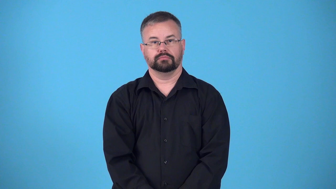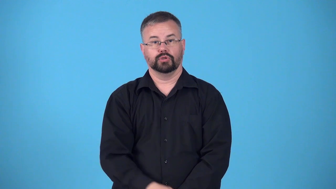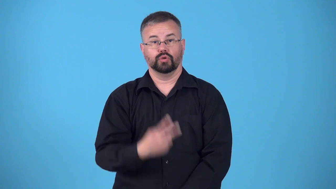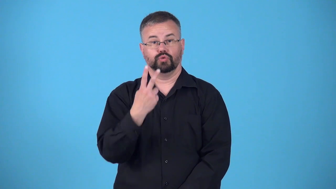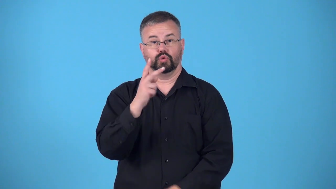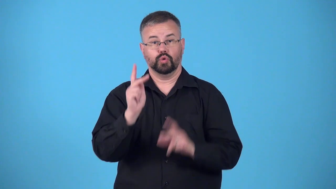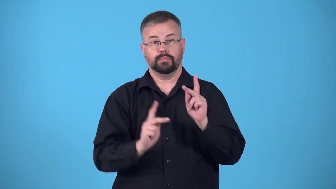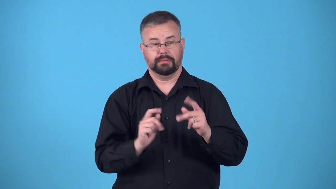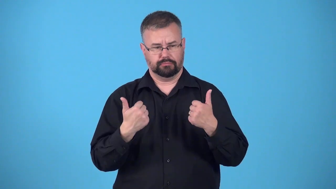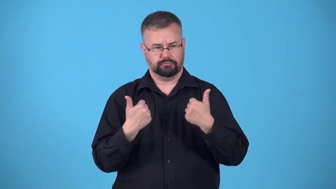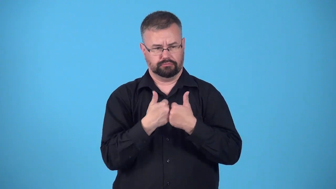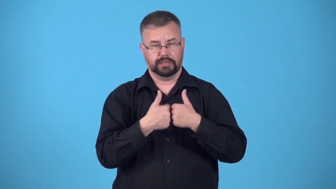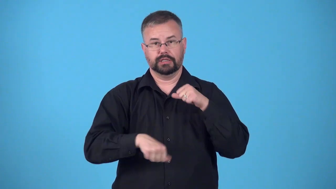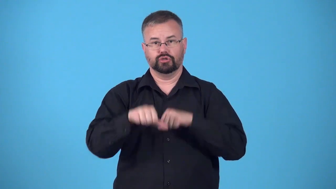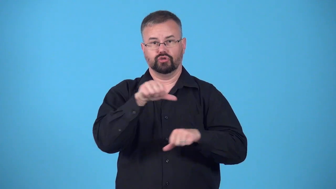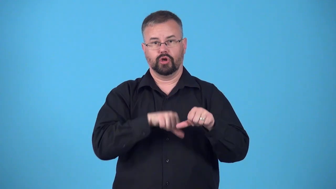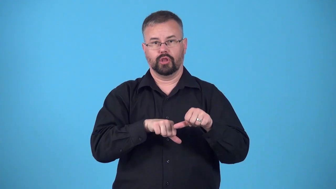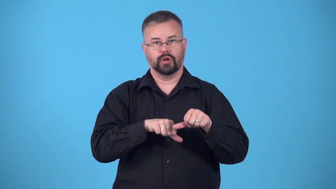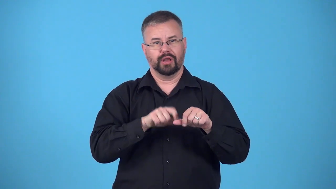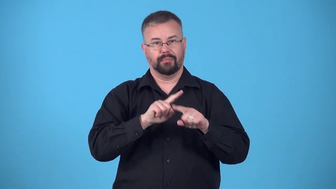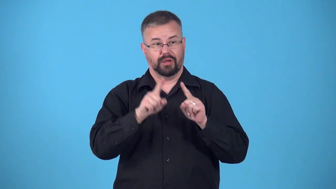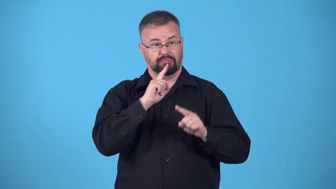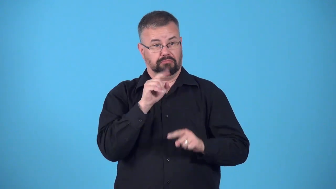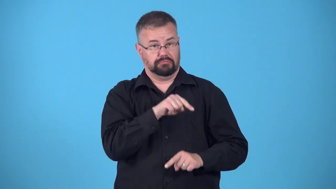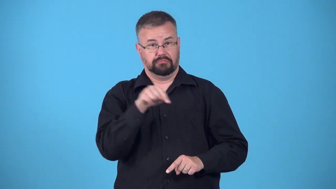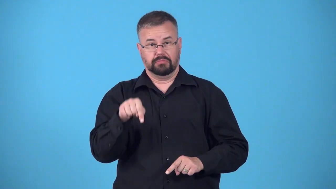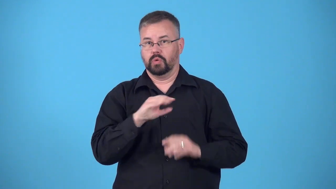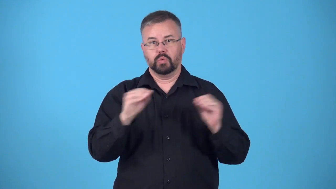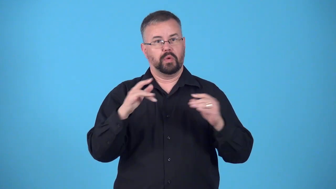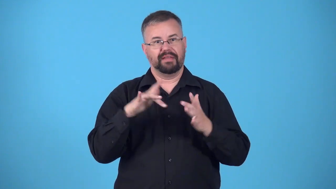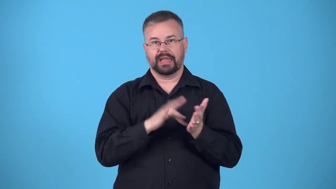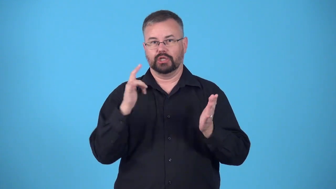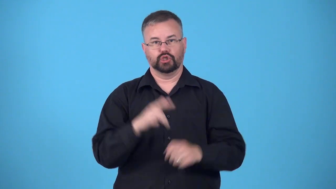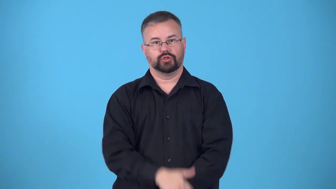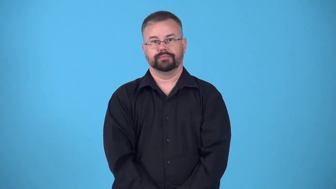stand off,,standoff